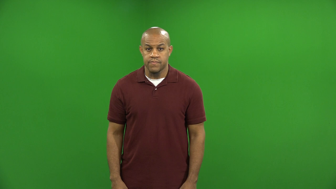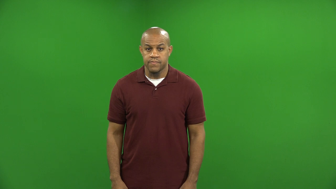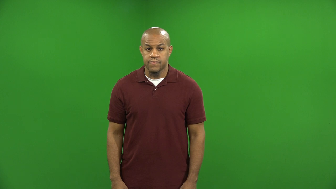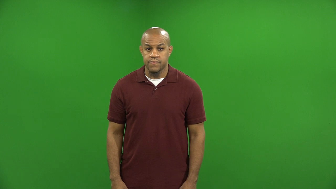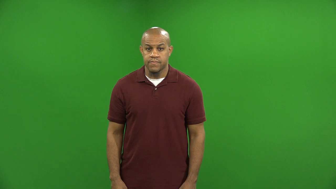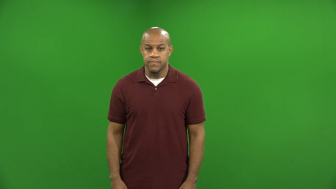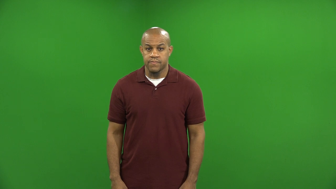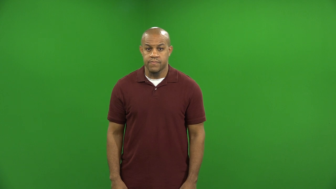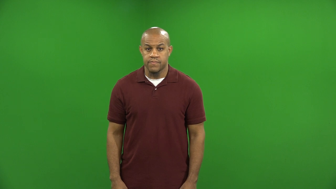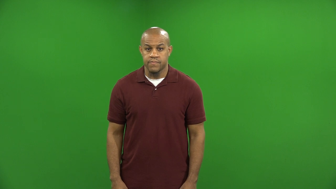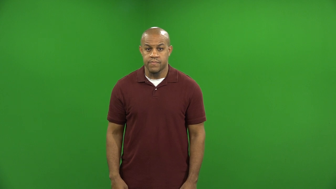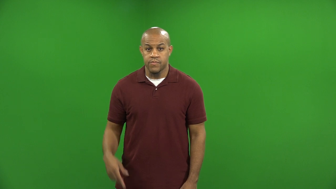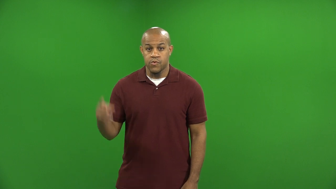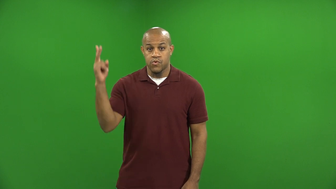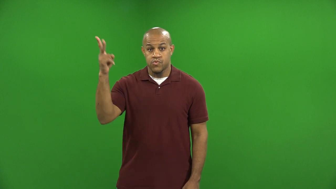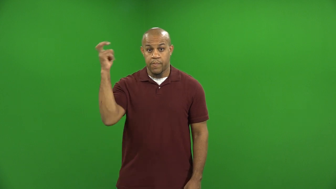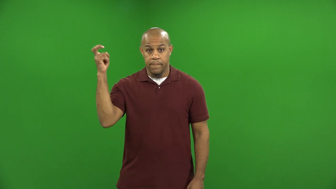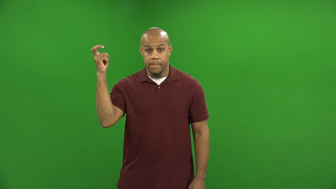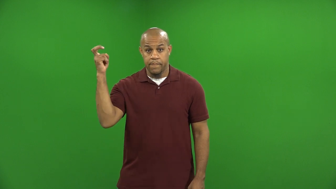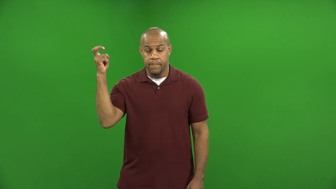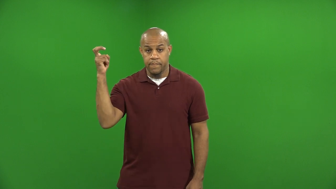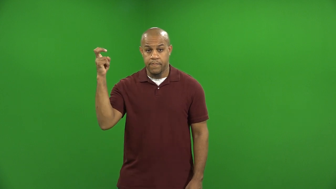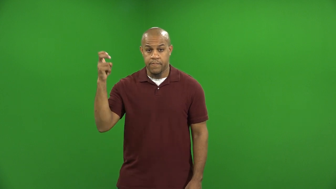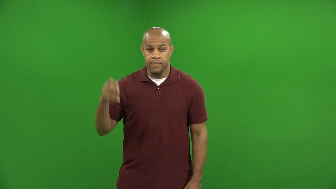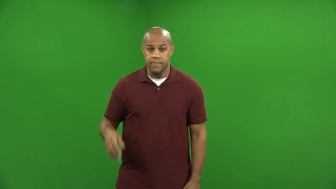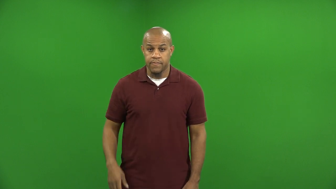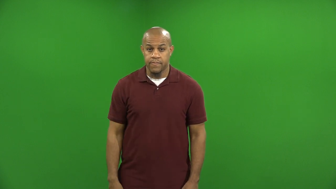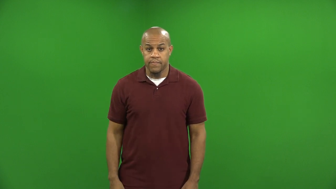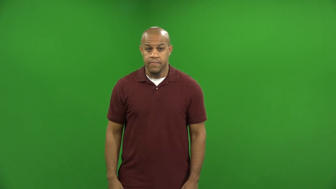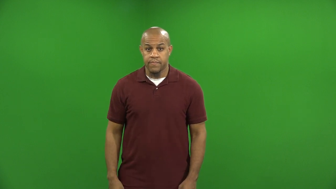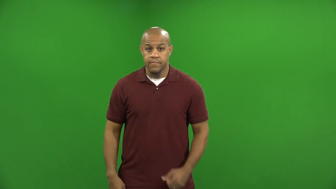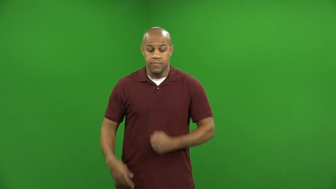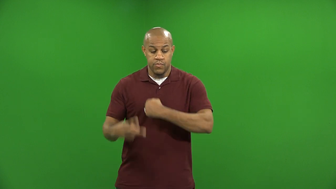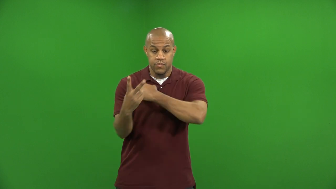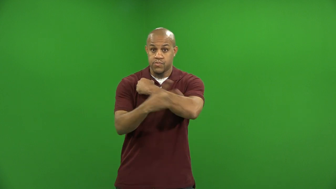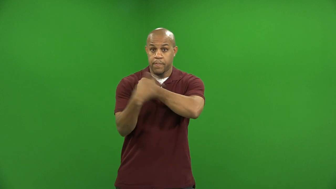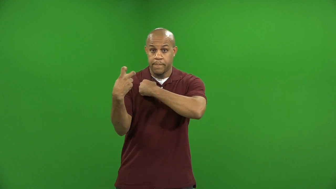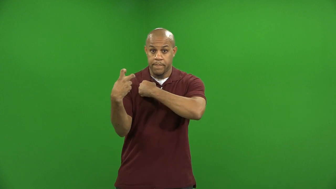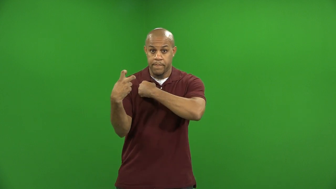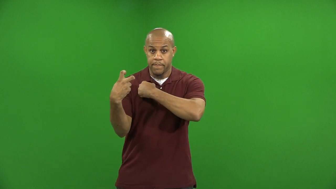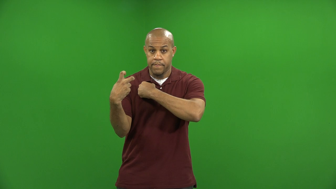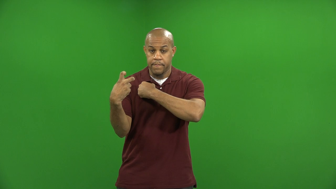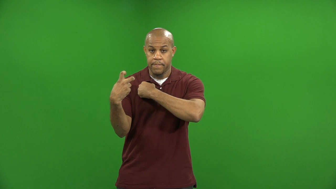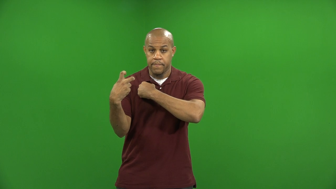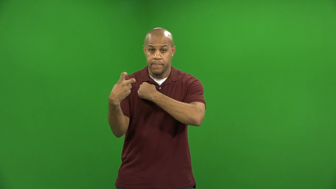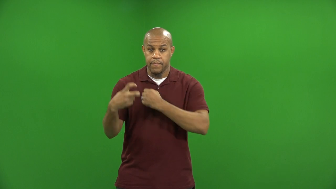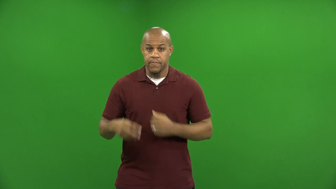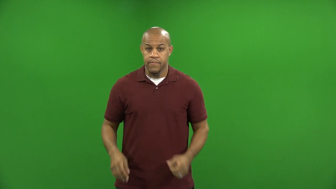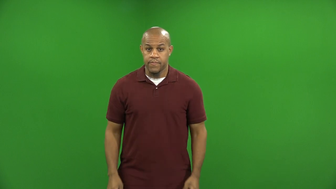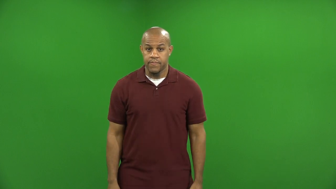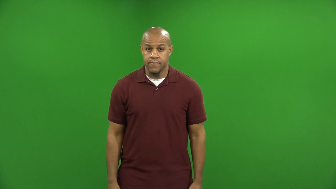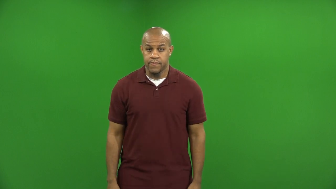Intercept